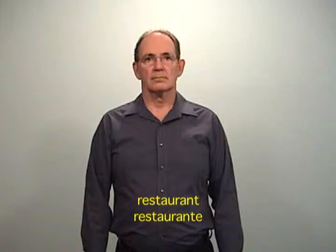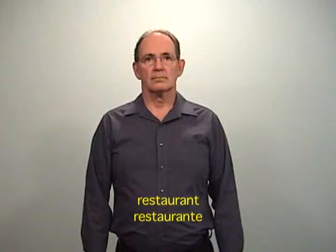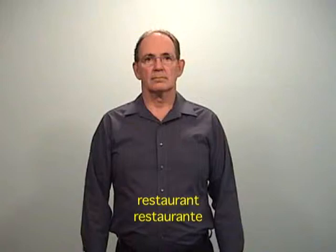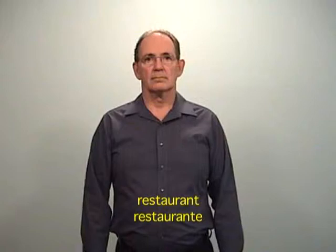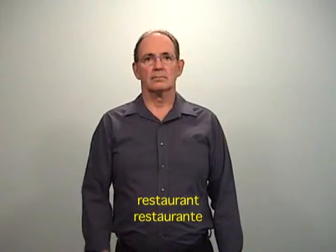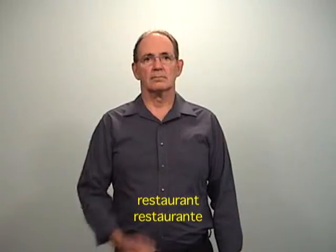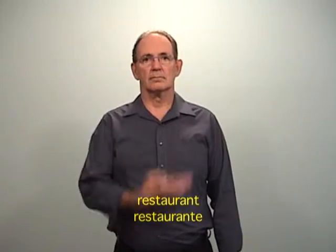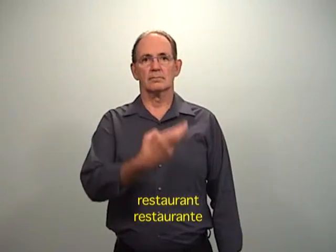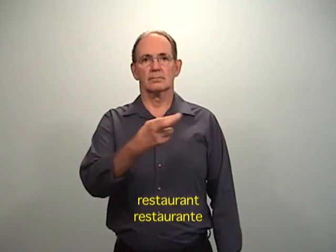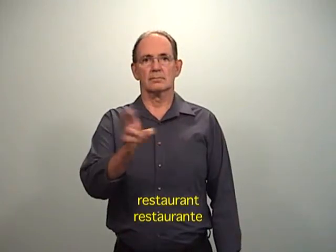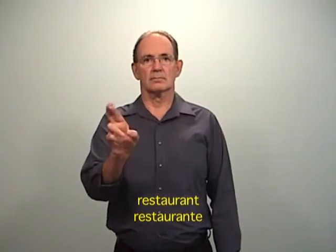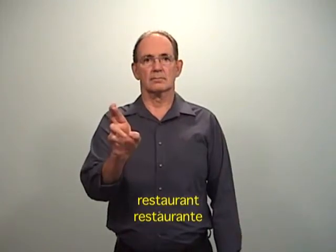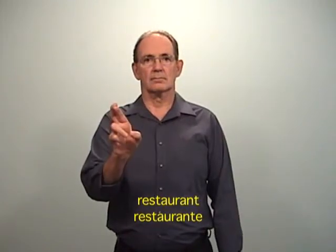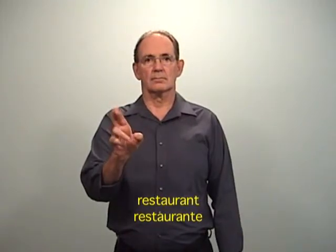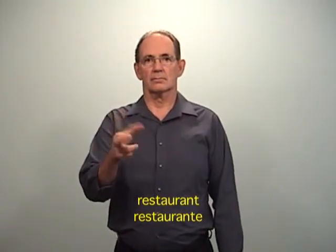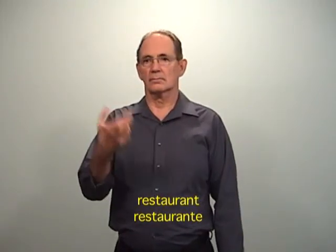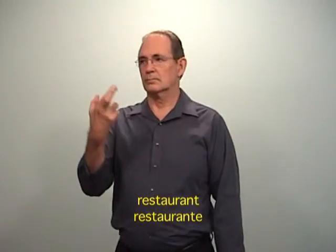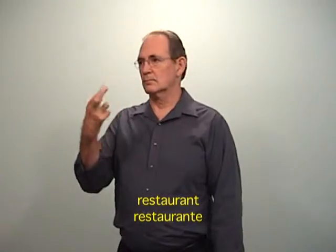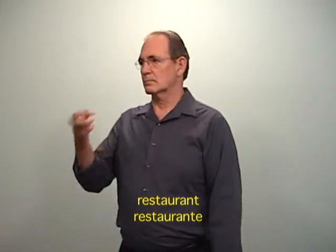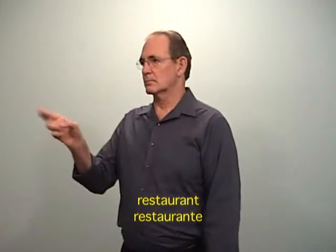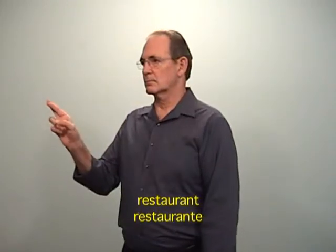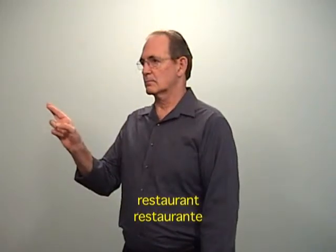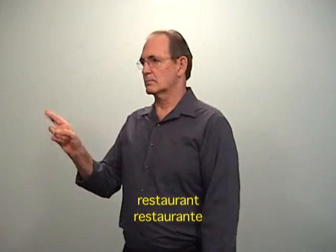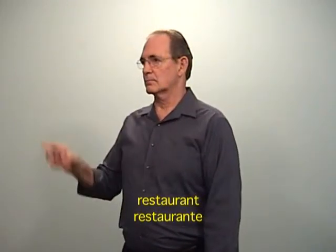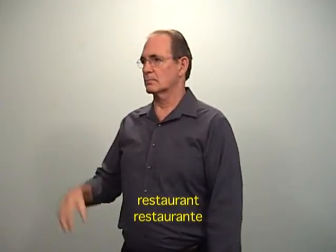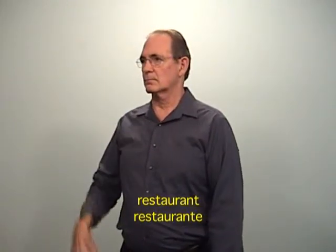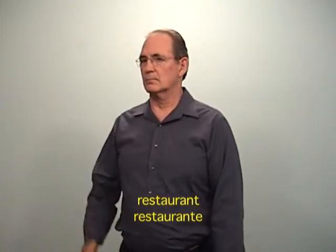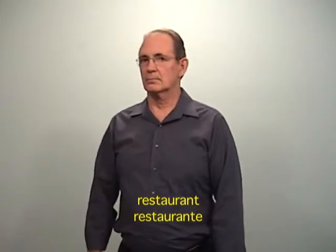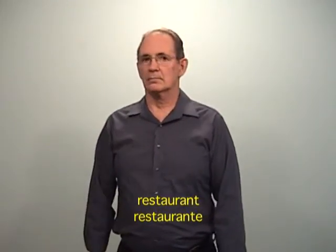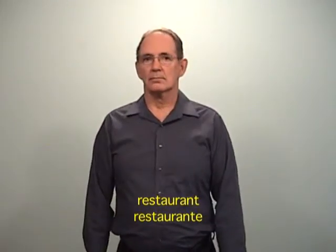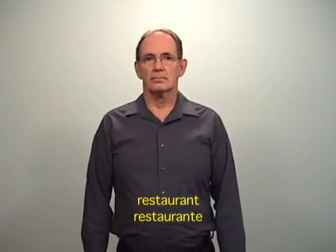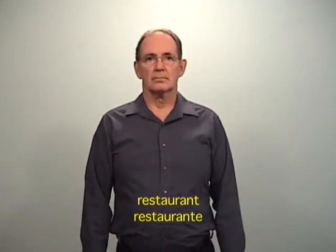Restaurant